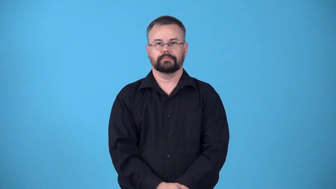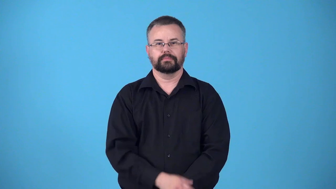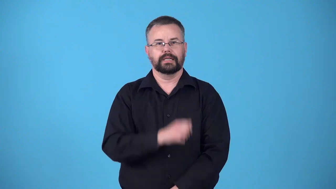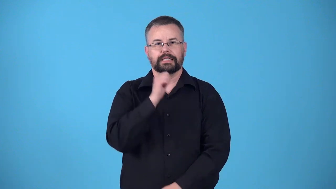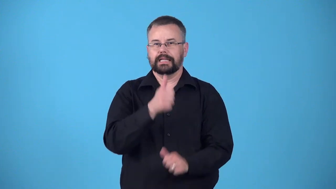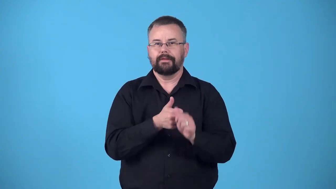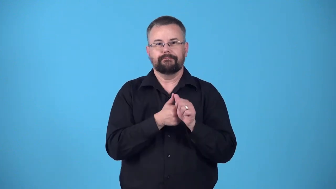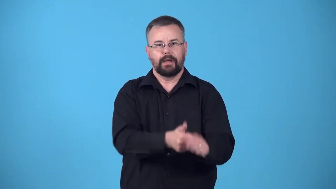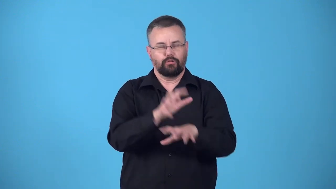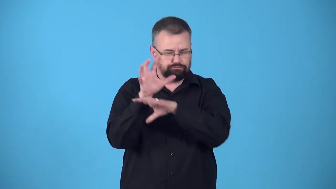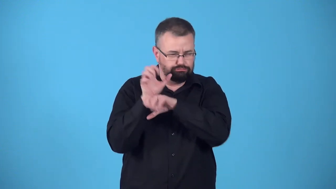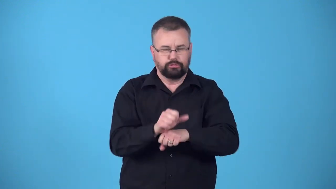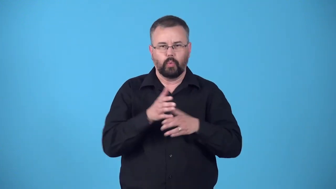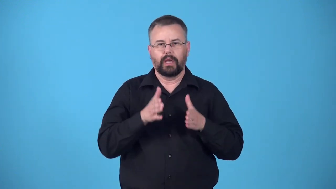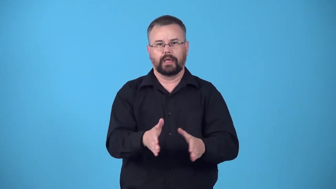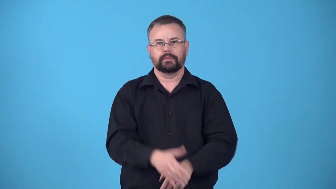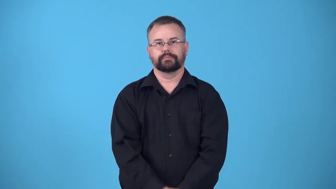dances to the beat of a different drummer